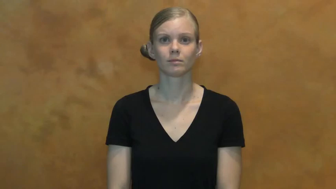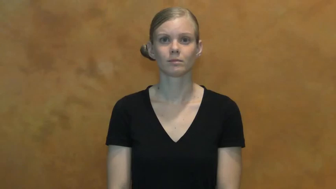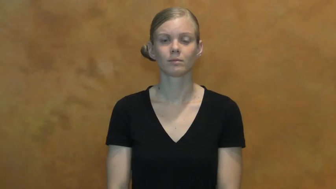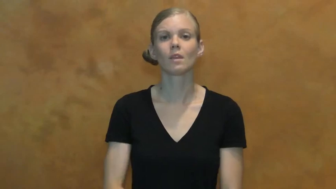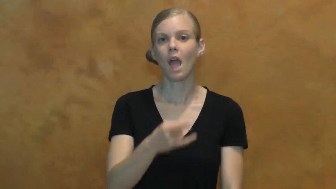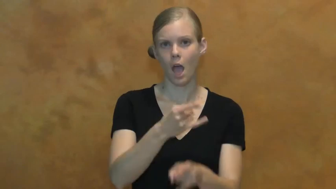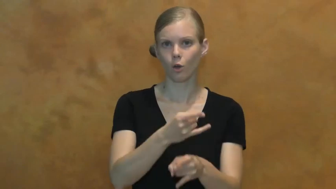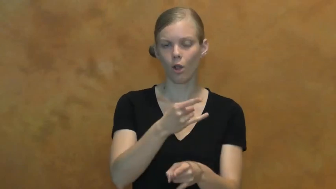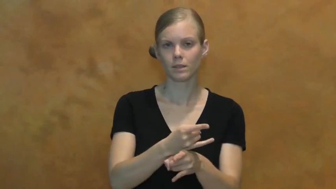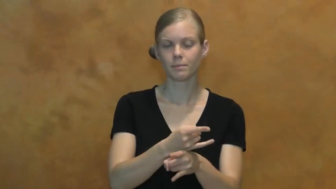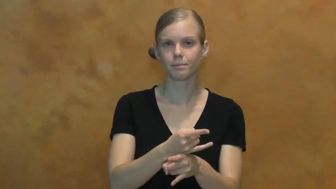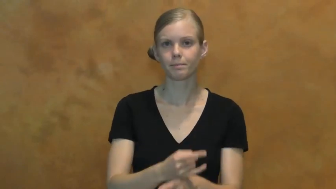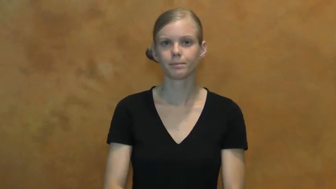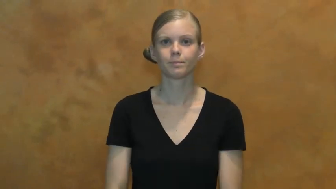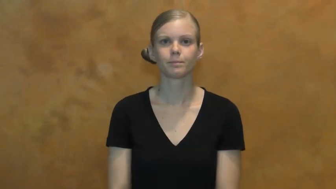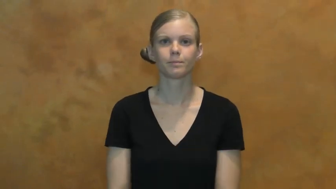alcoholism